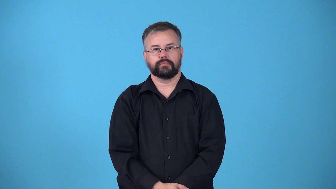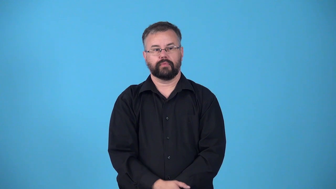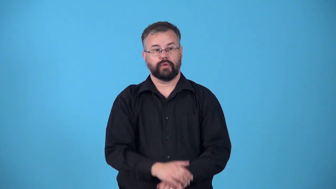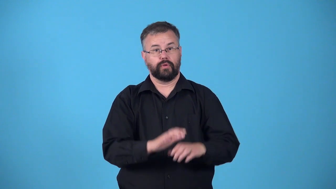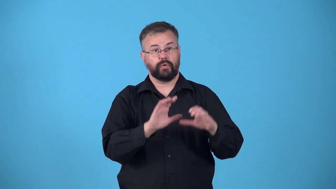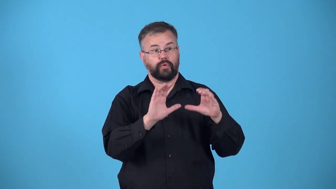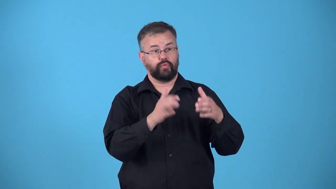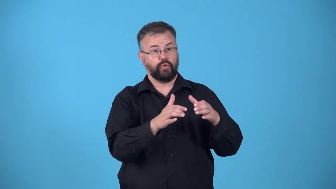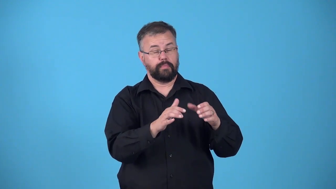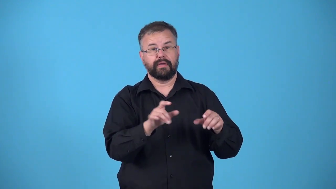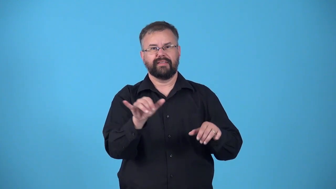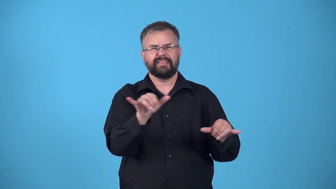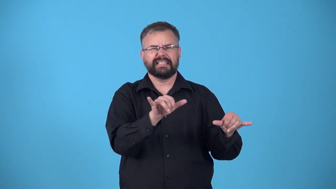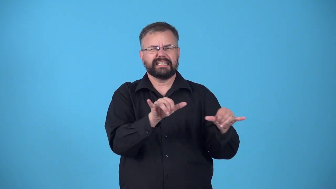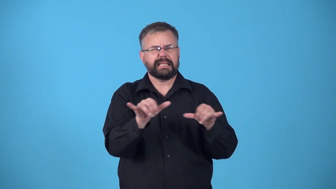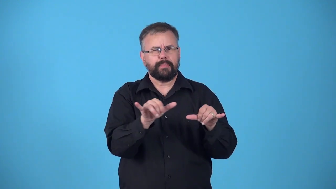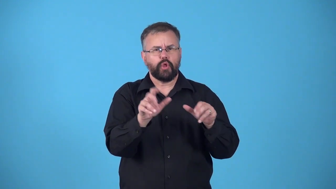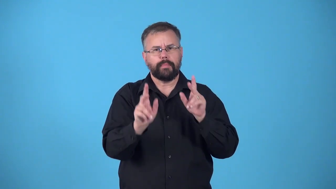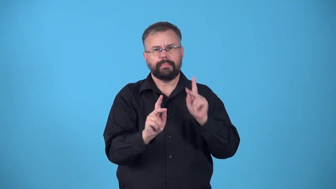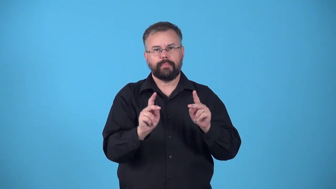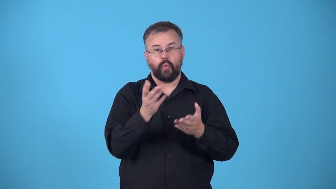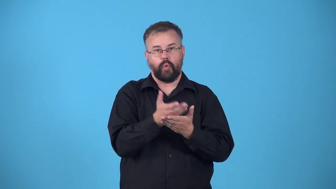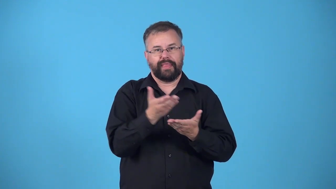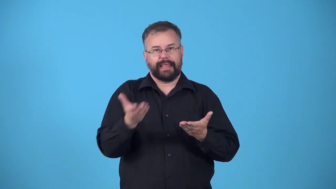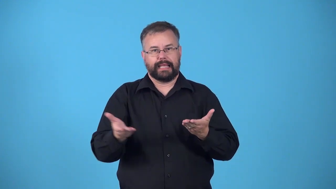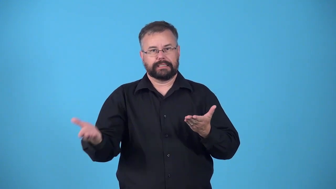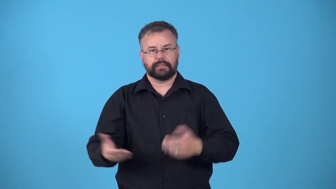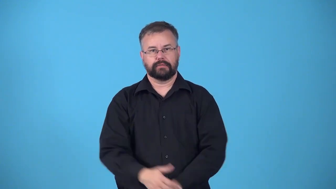gallery